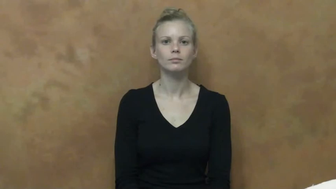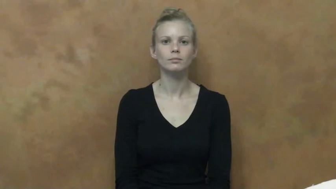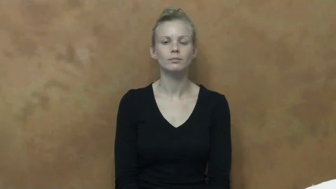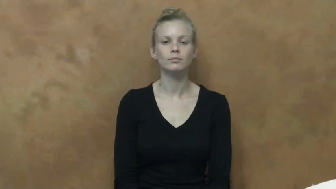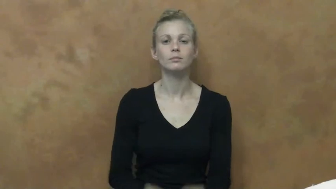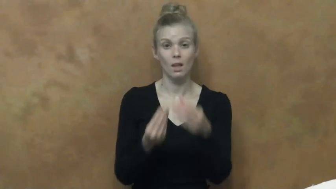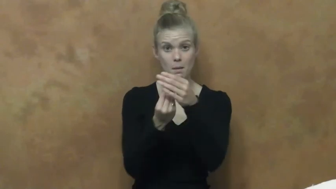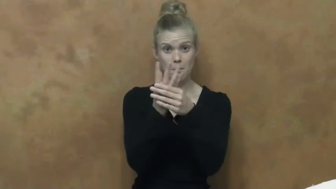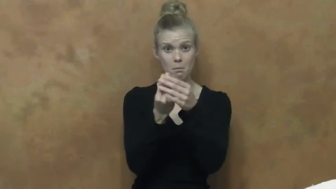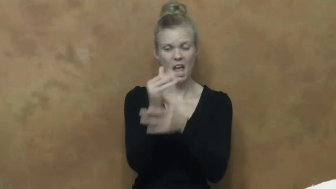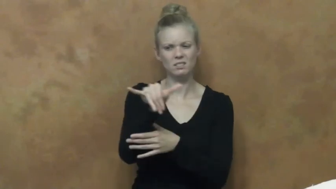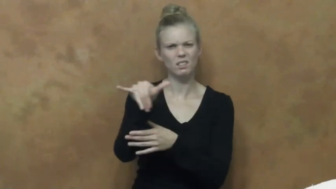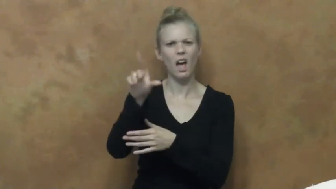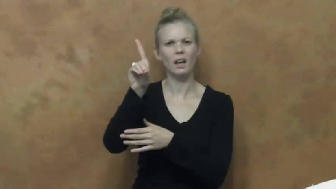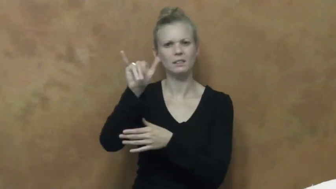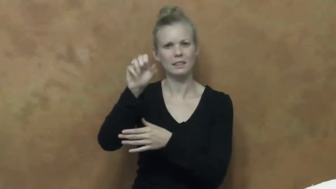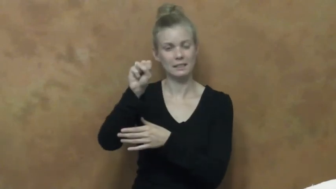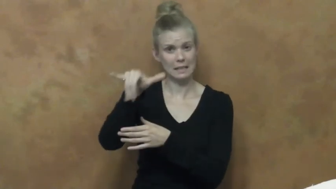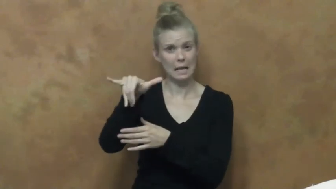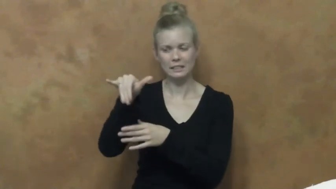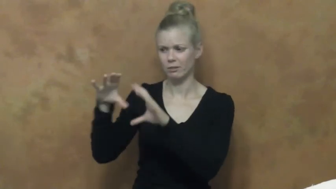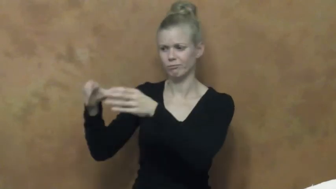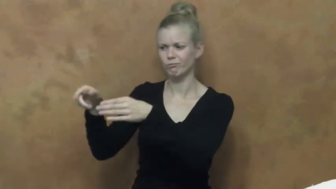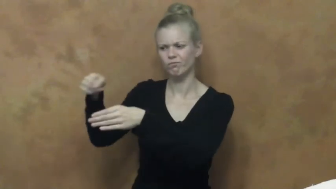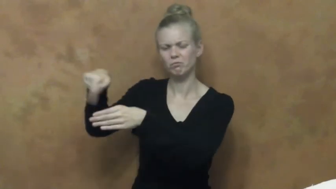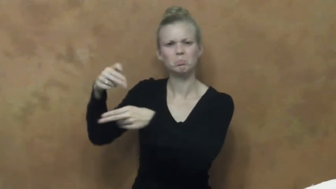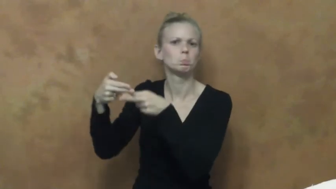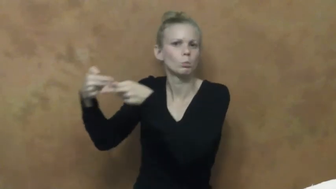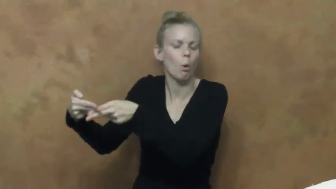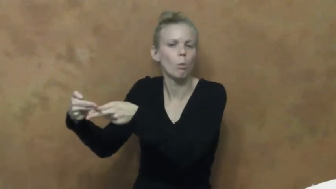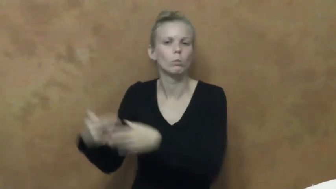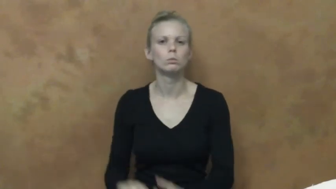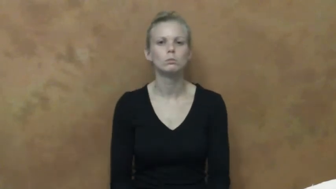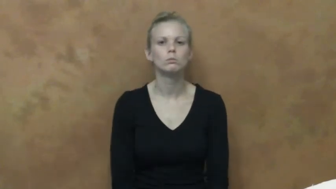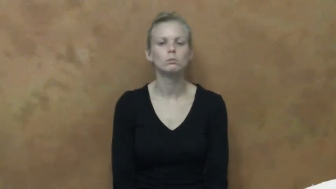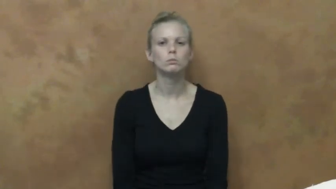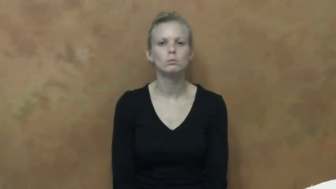chamomile